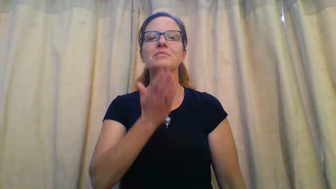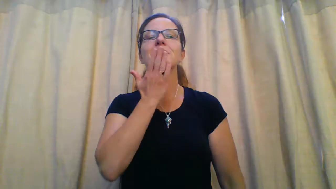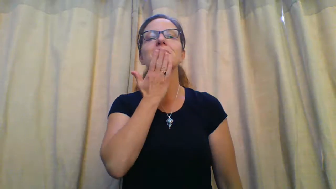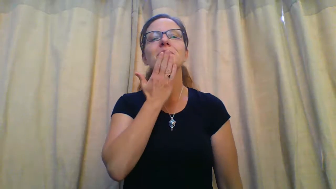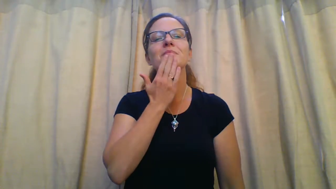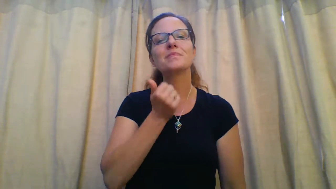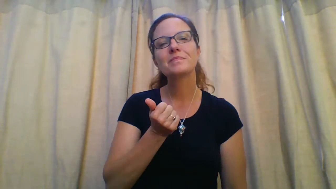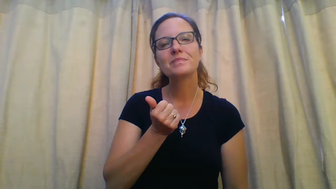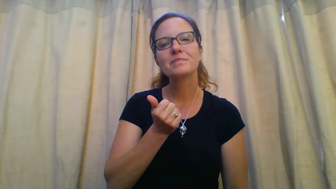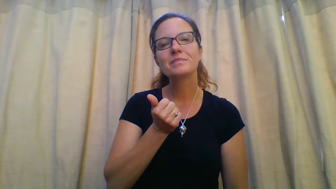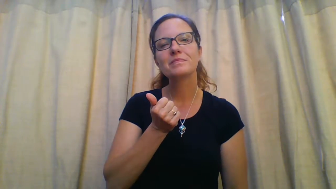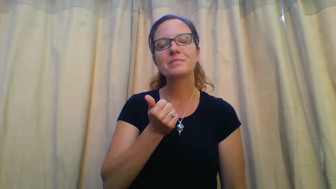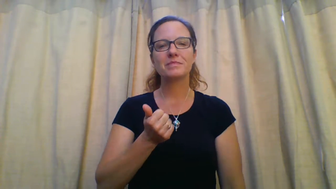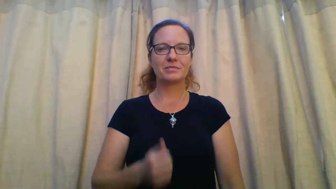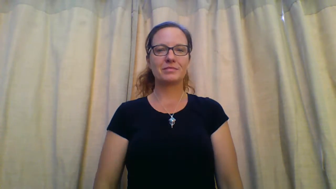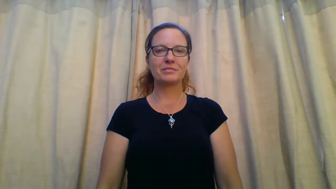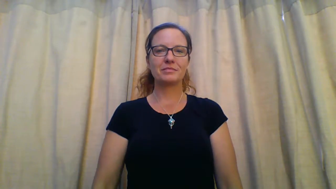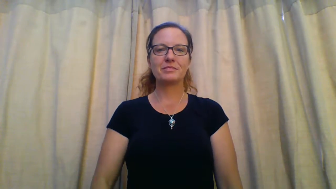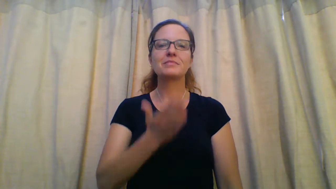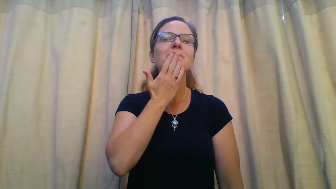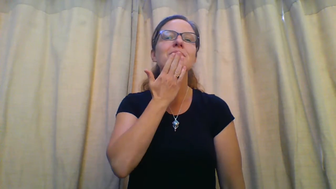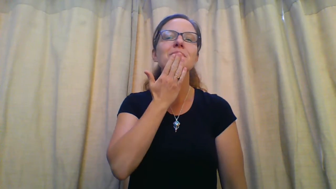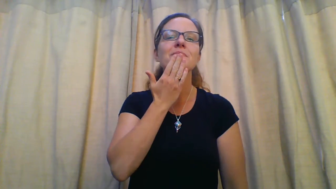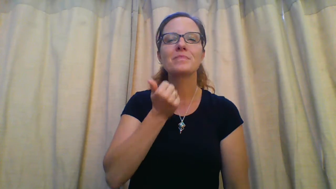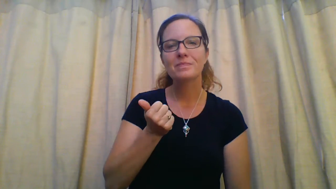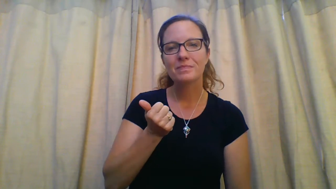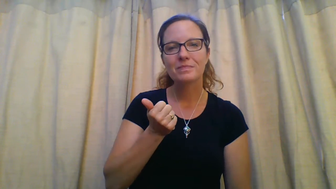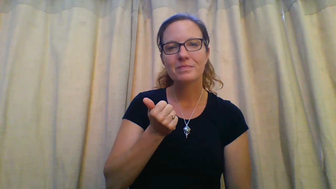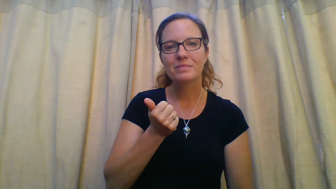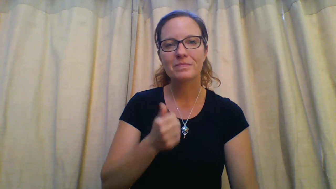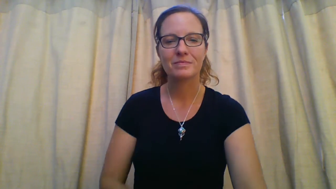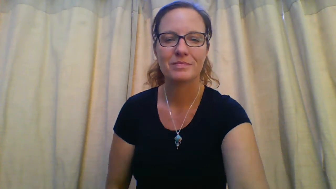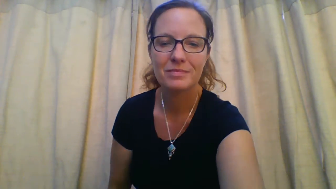Sweet